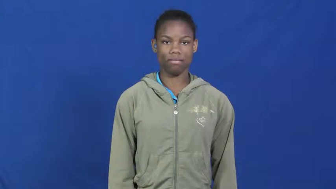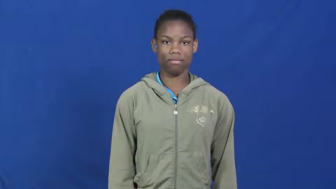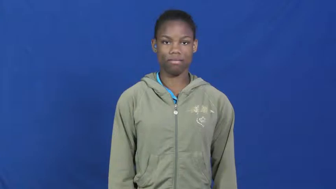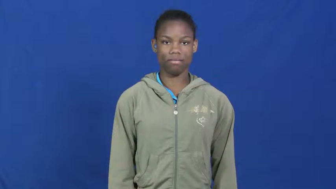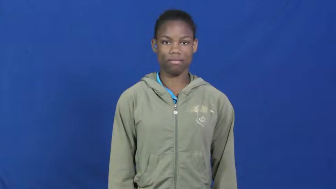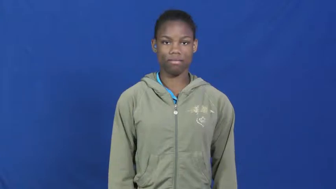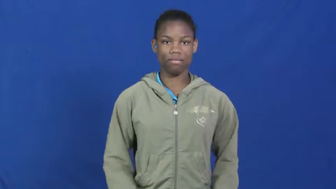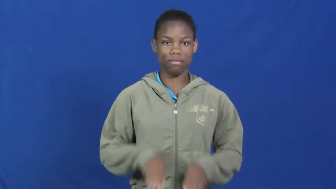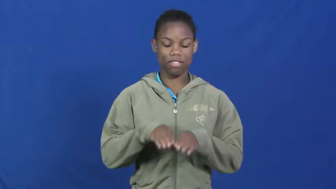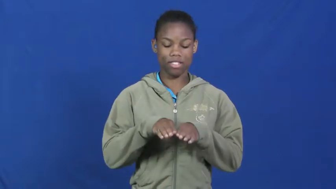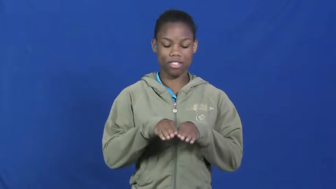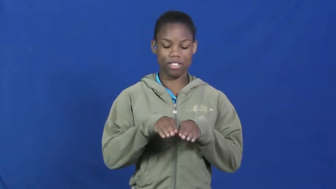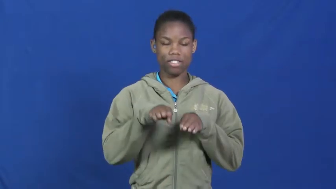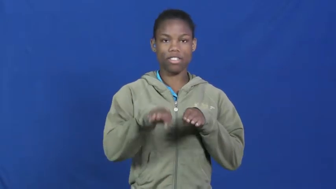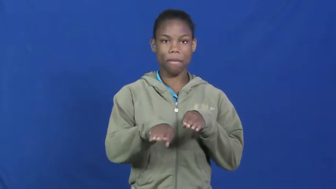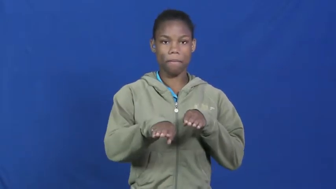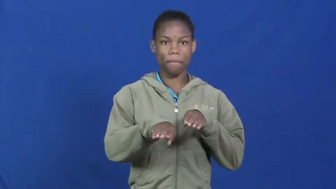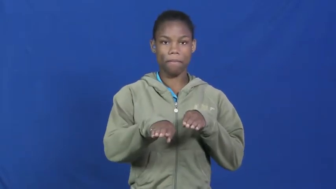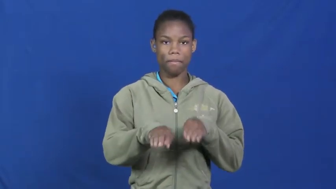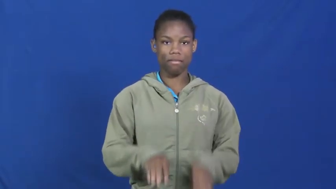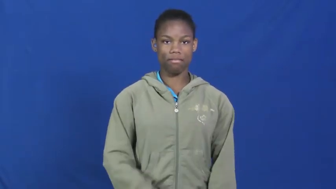step,footstep,footfall